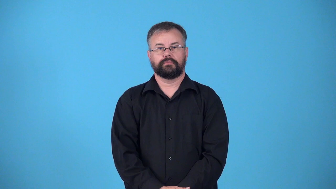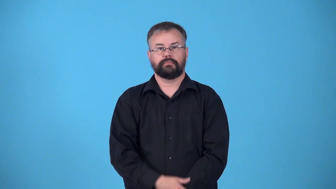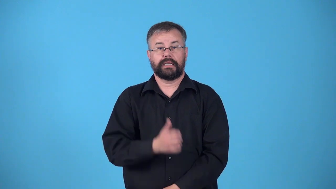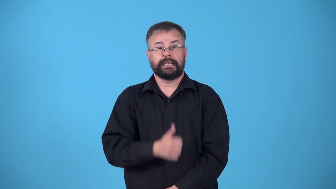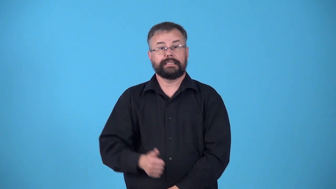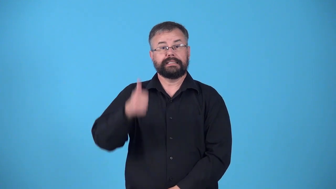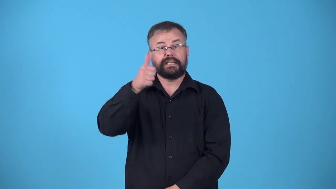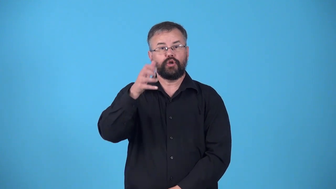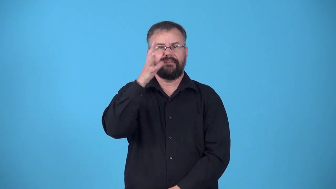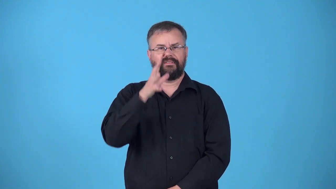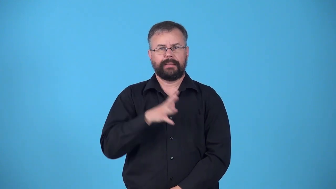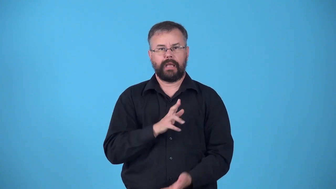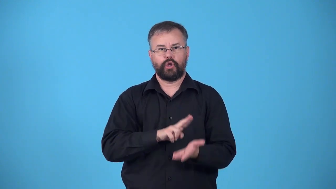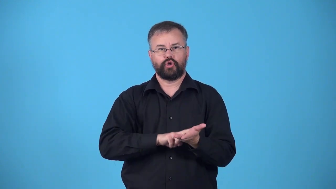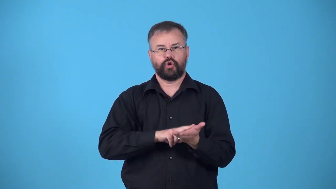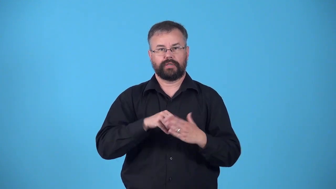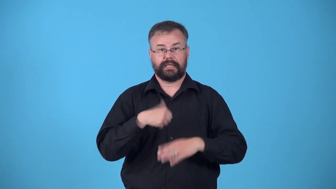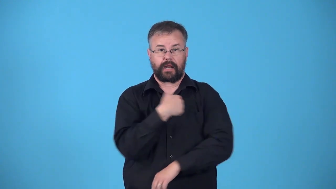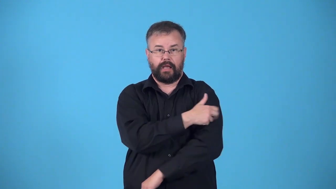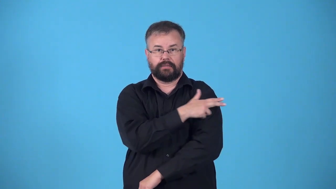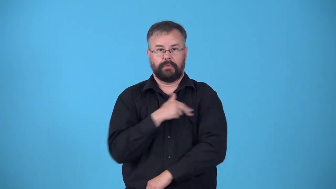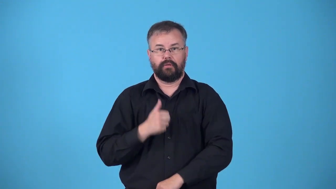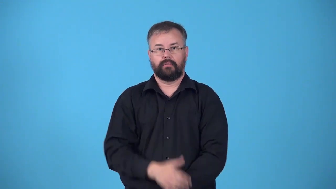head nurse